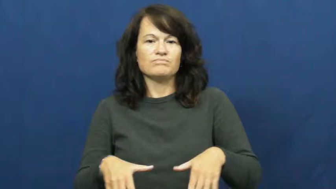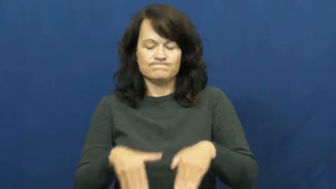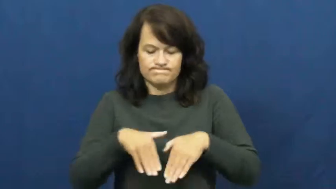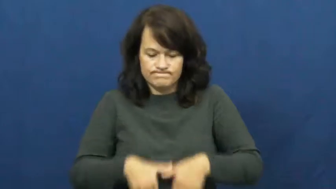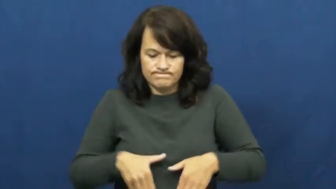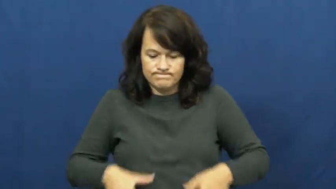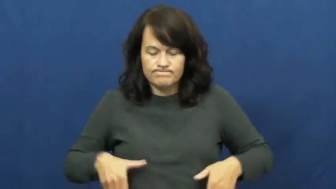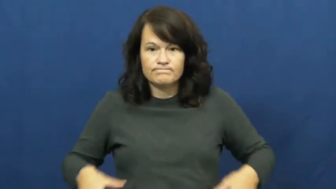pouch,pocket